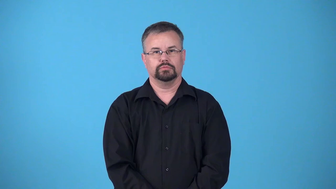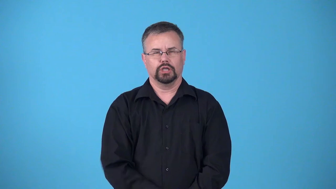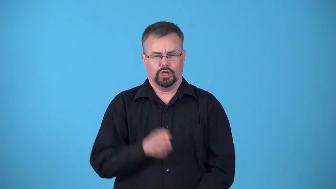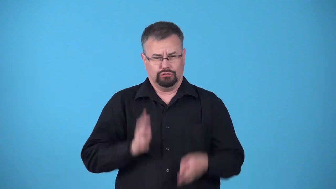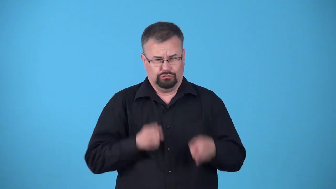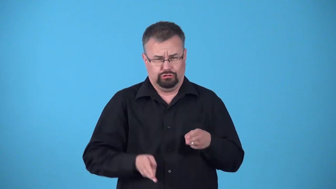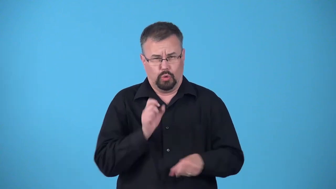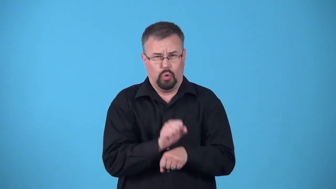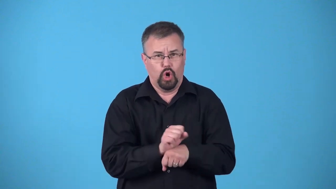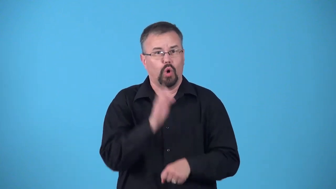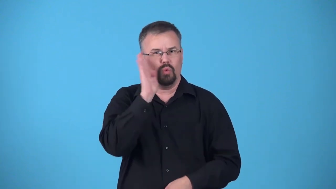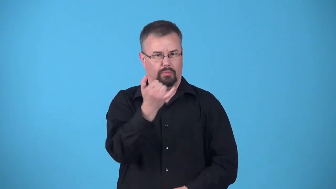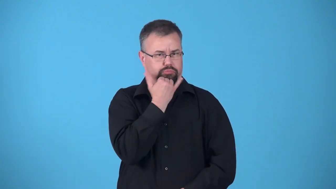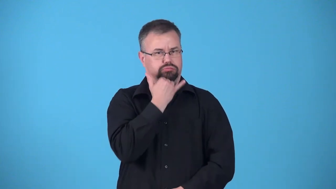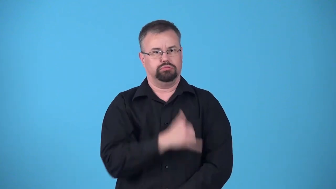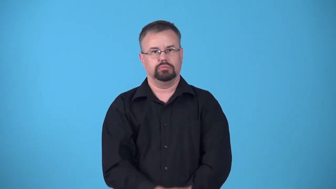haste makes waste